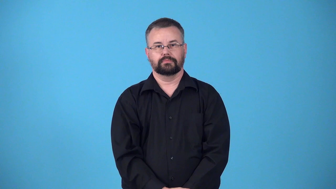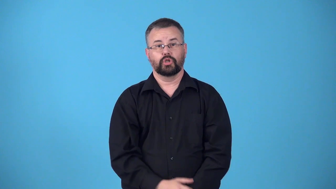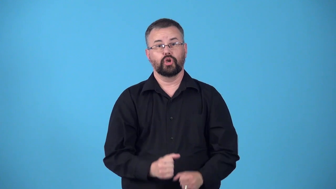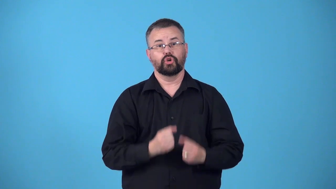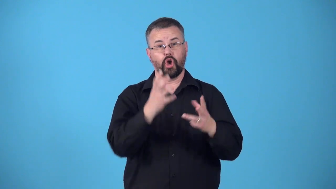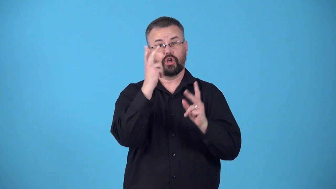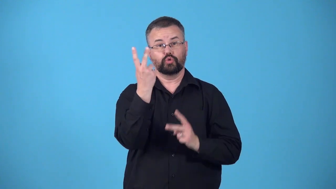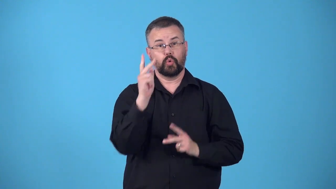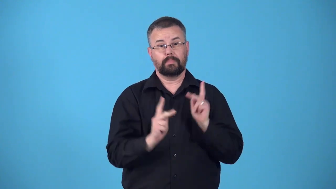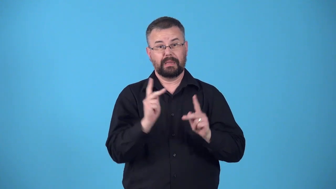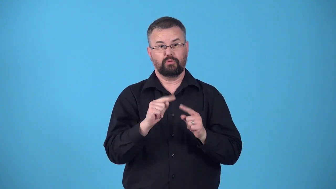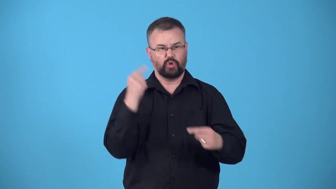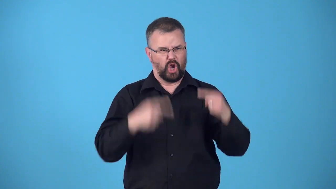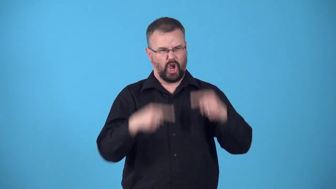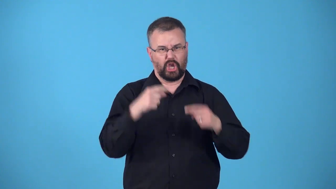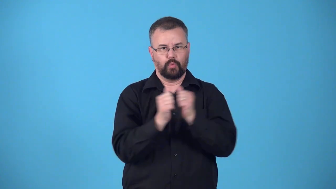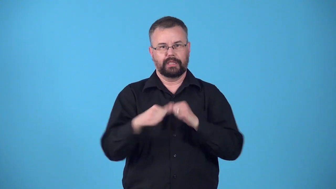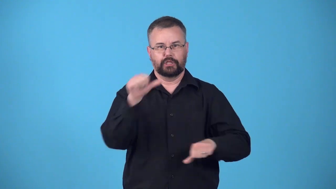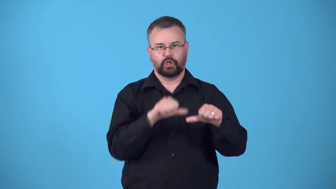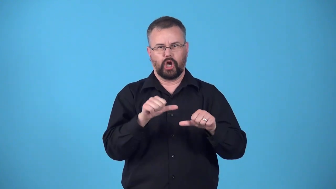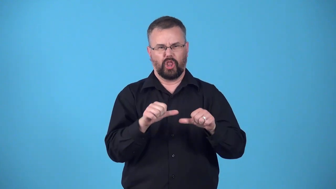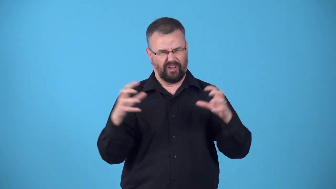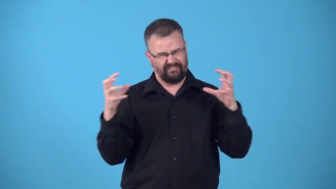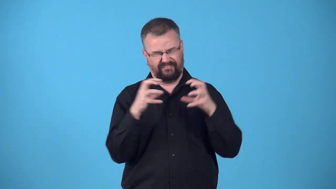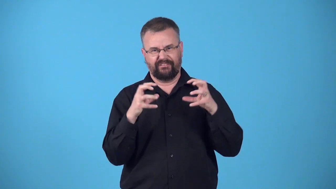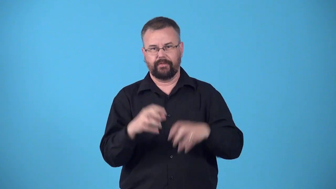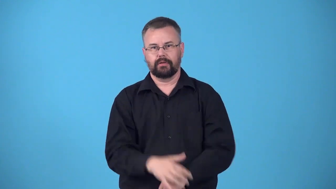clash